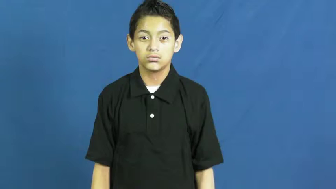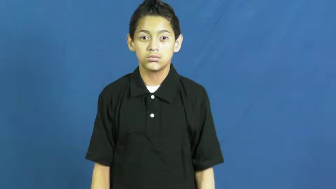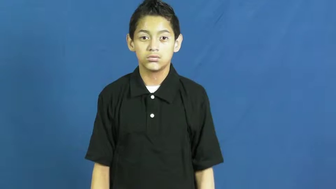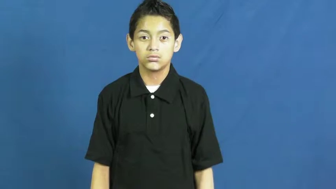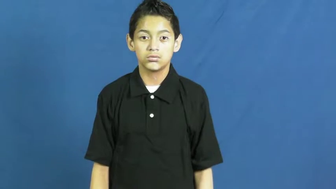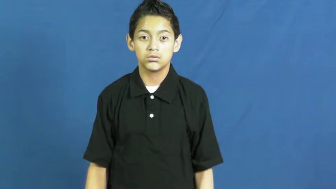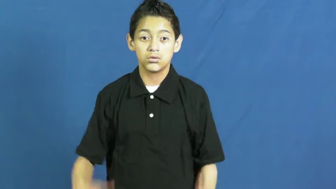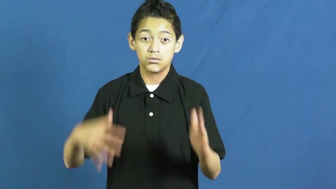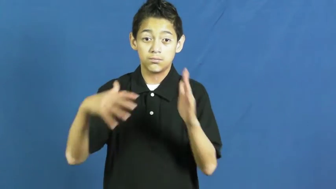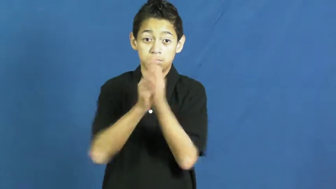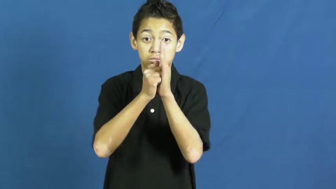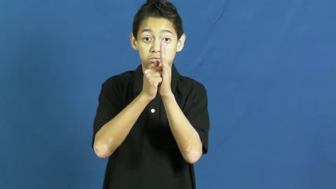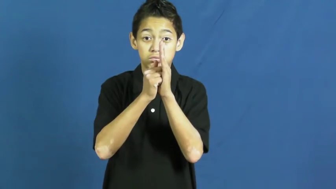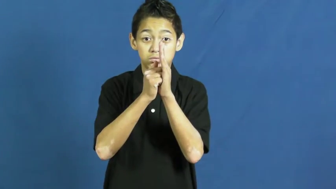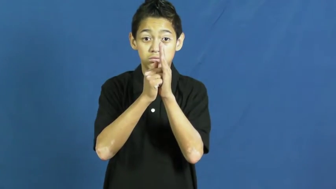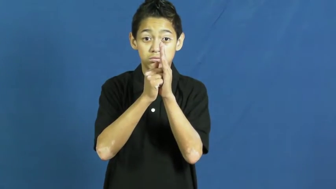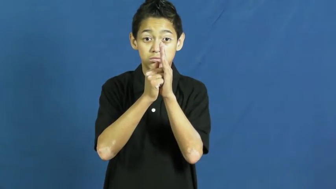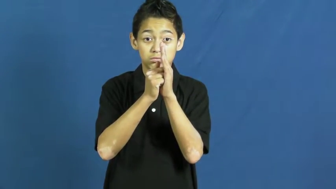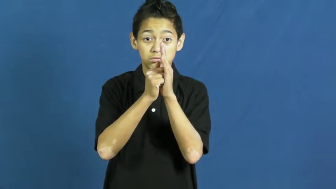crash,collide,smash,bash